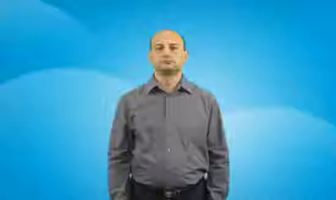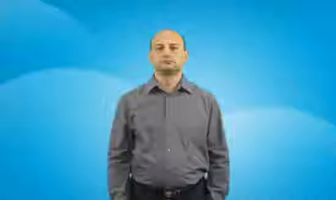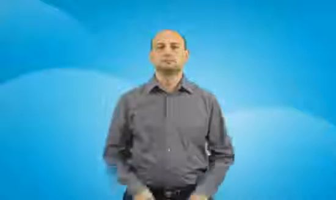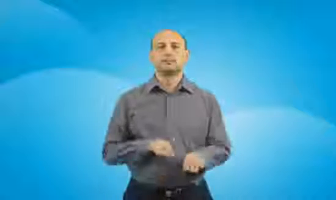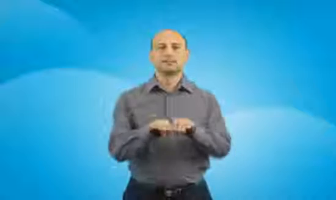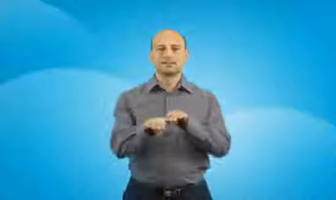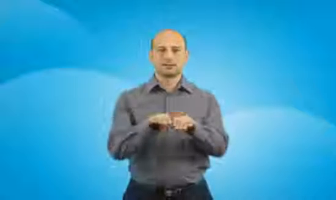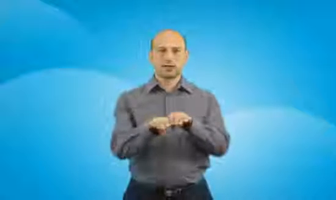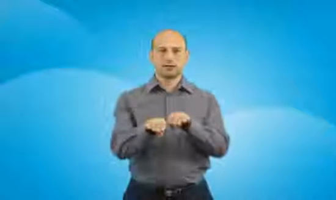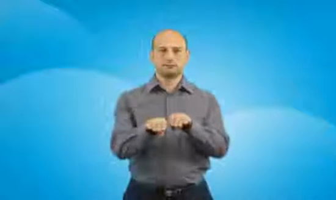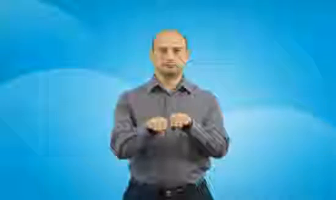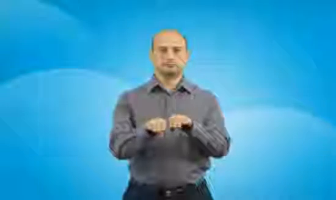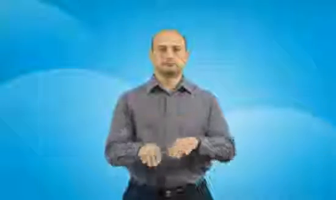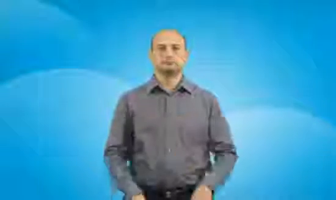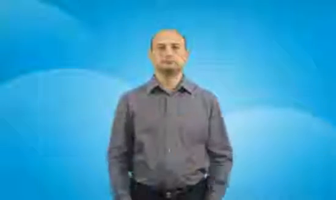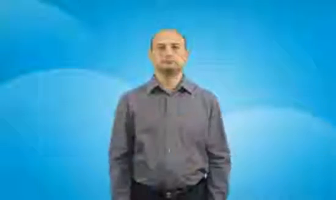Minister